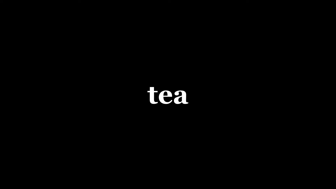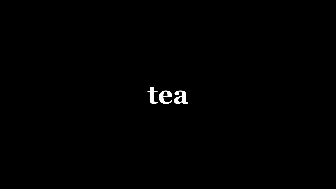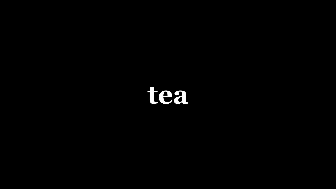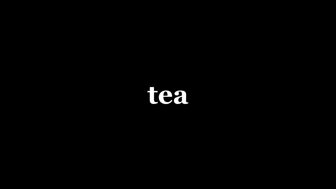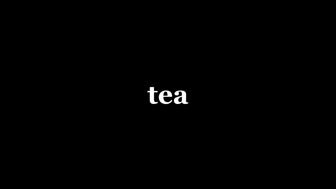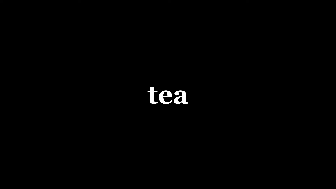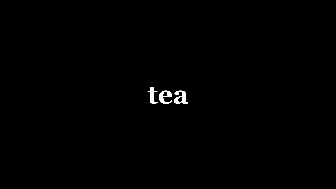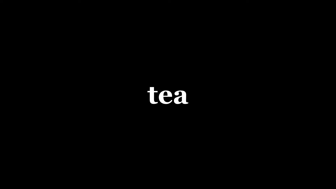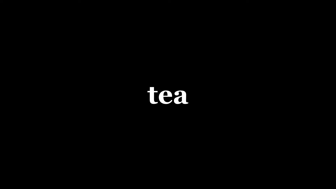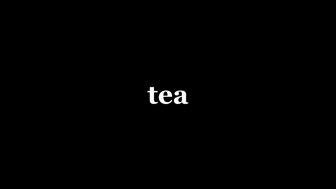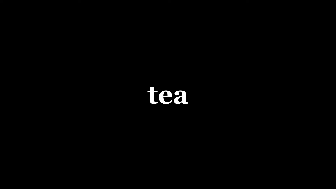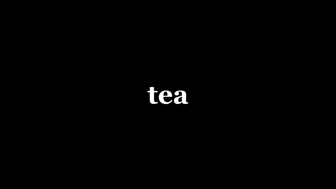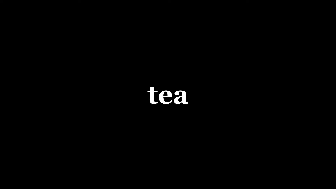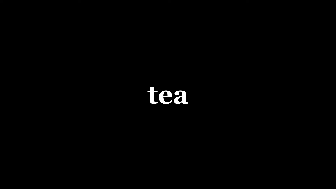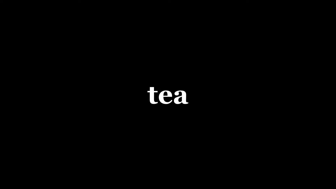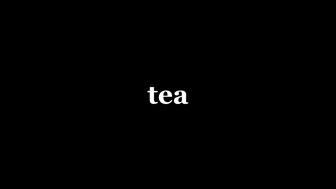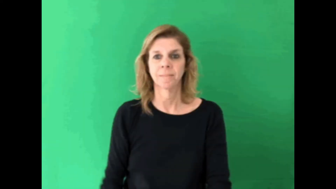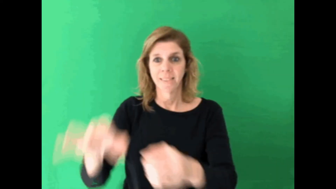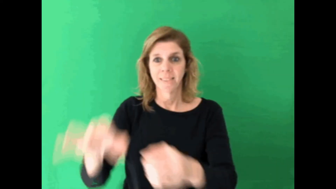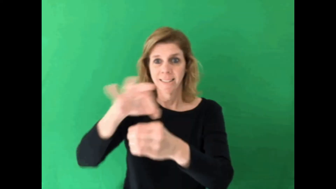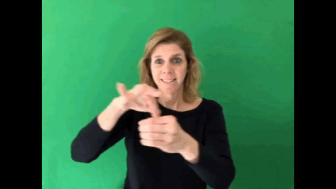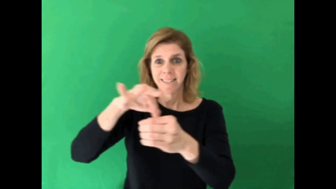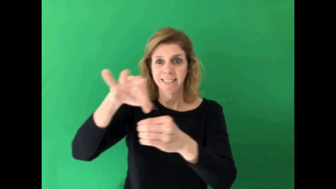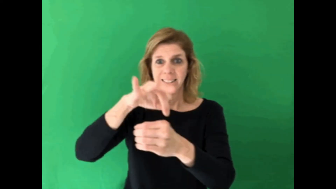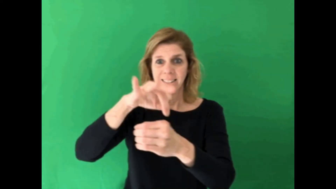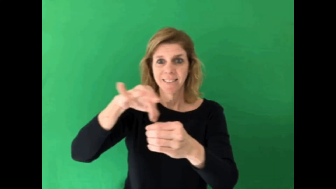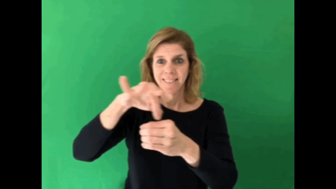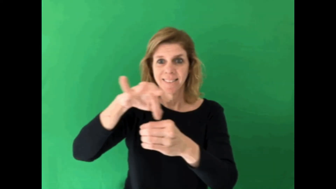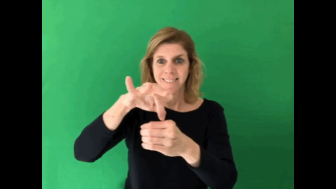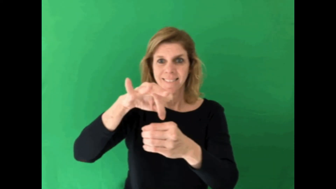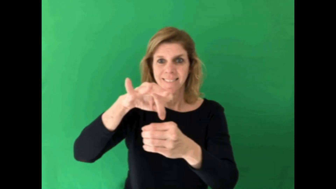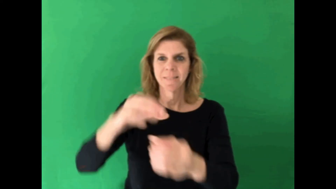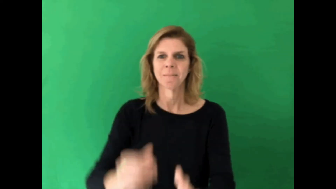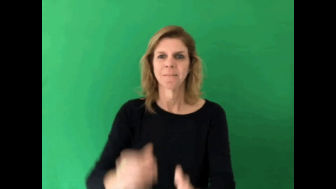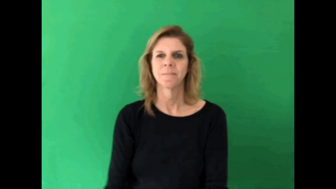Tea